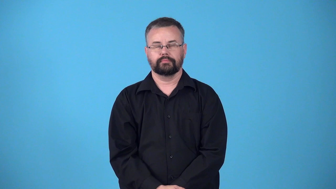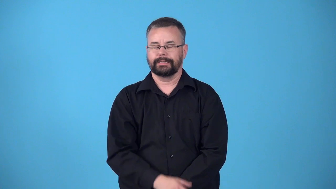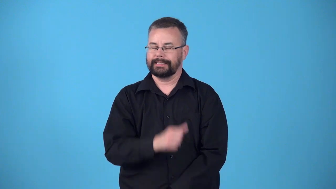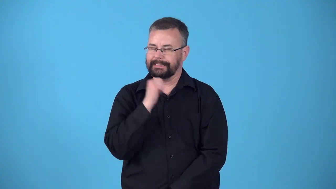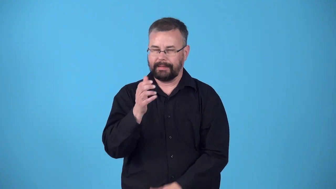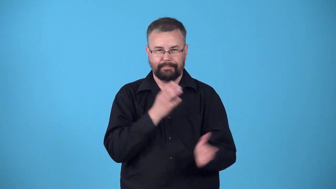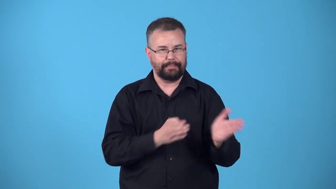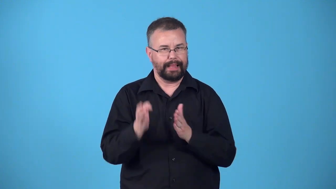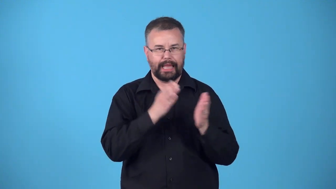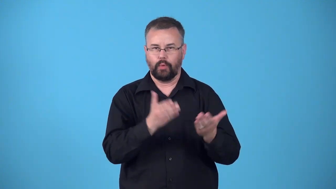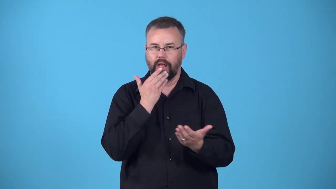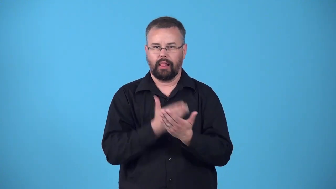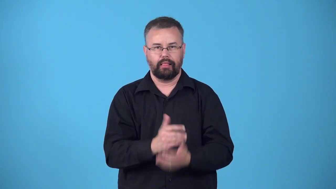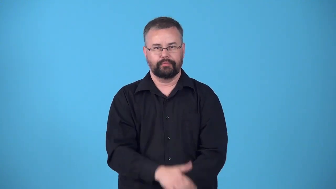half baked idea